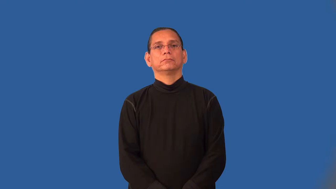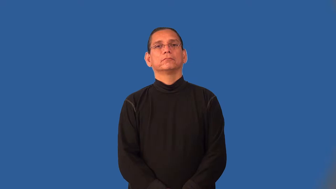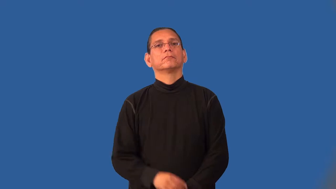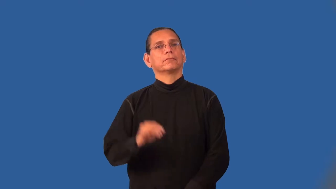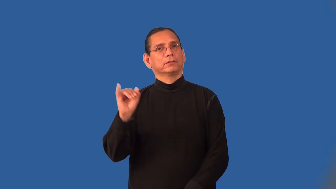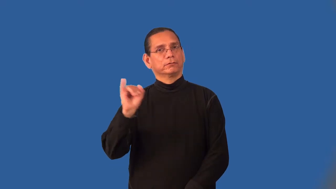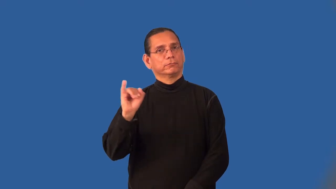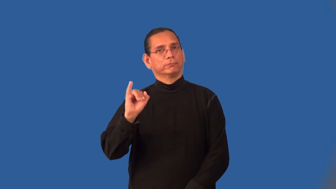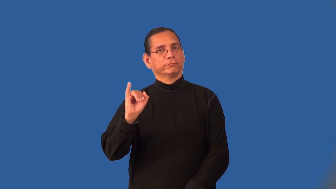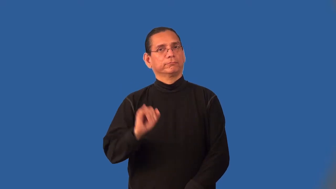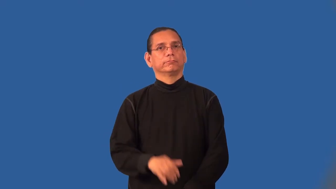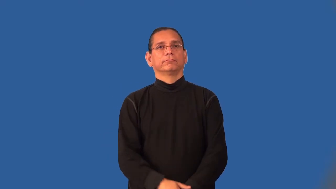indemnity